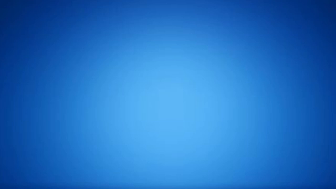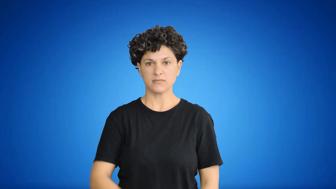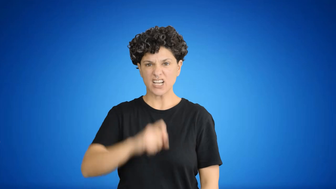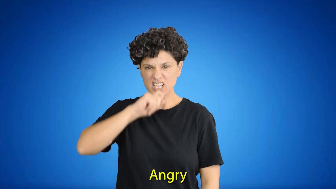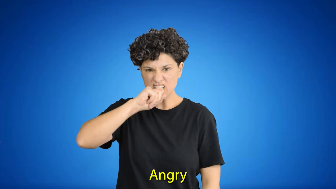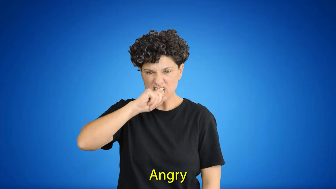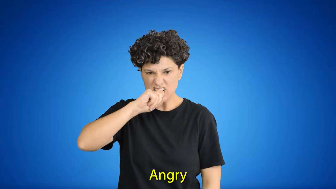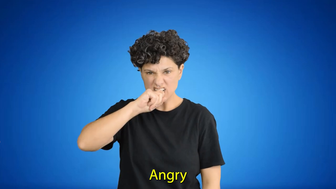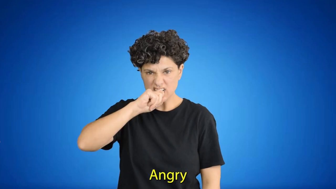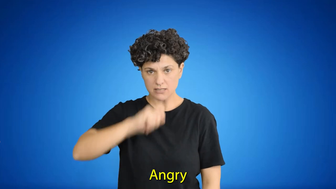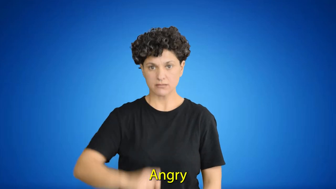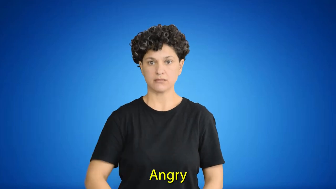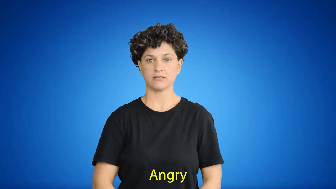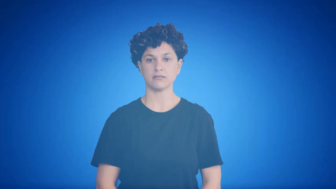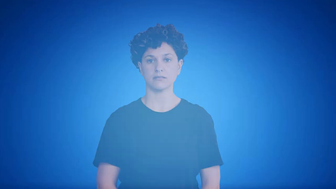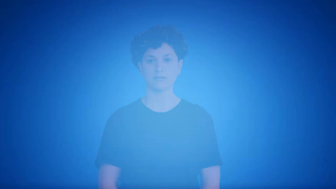Angry